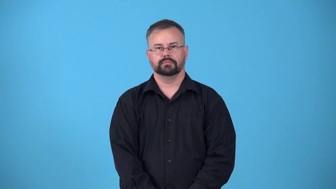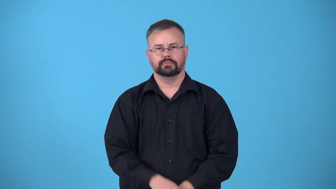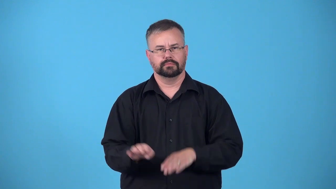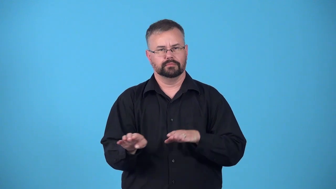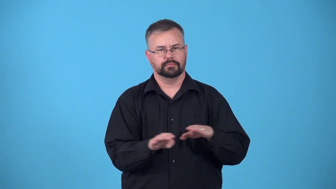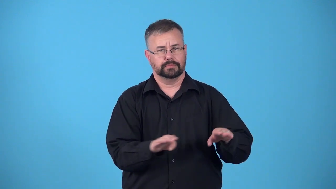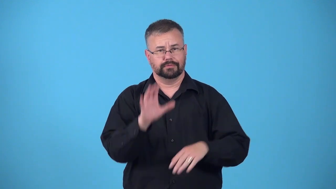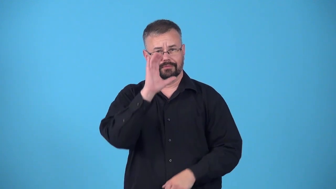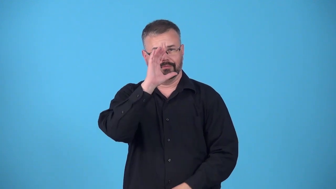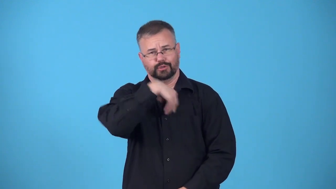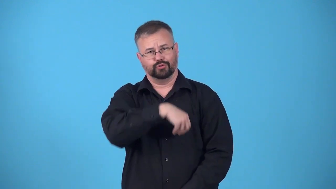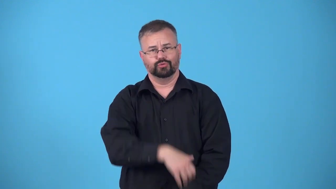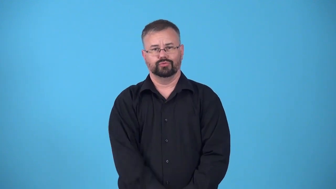weird out